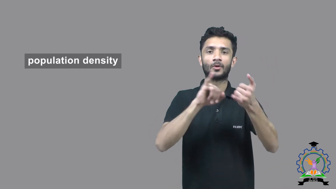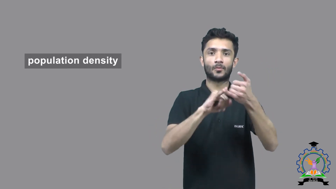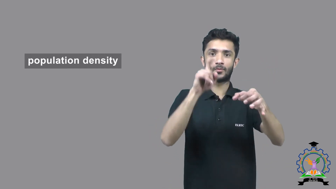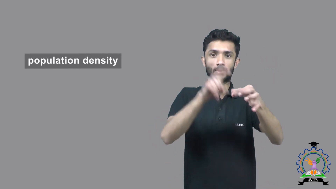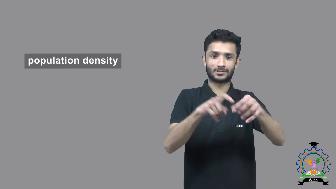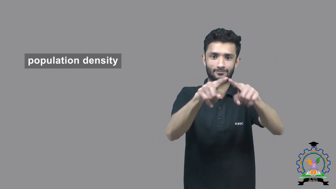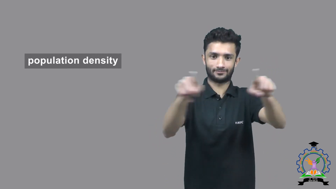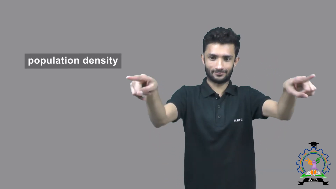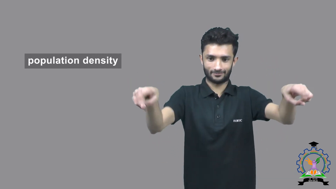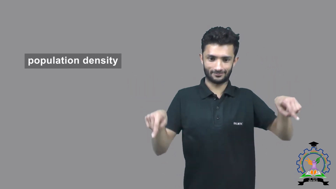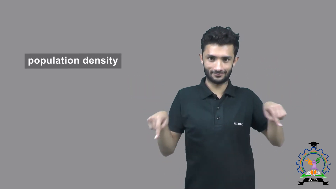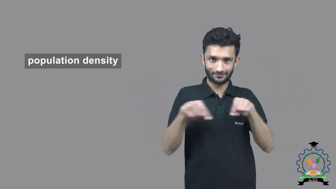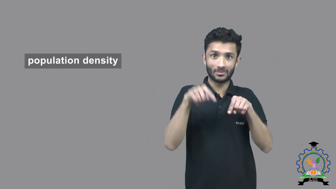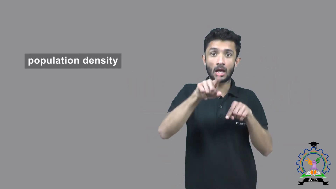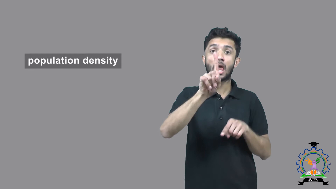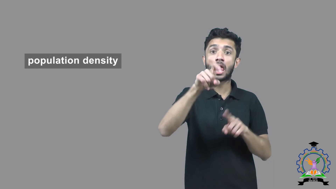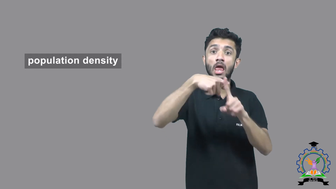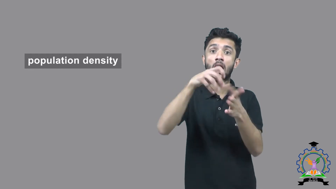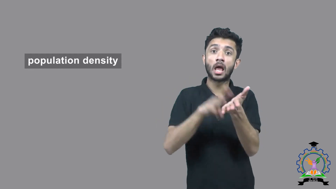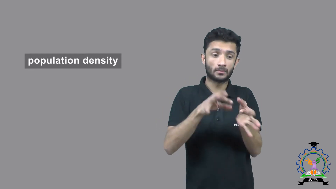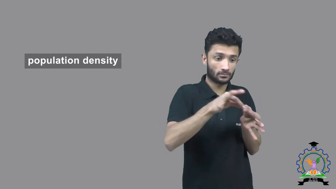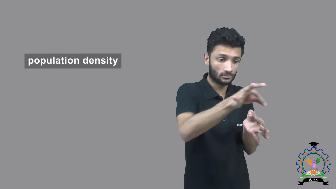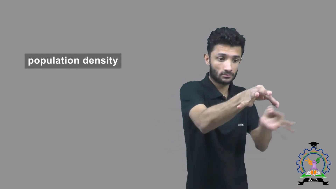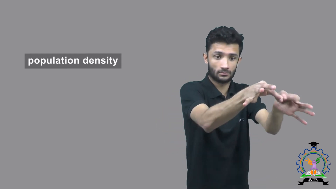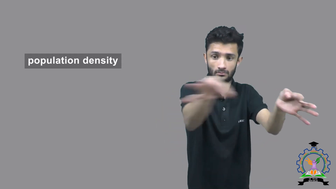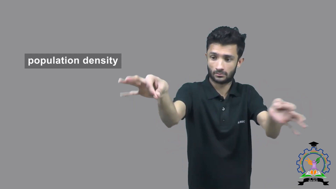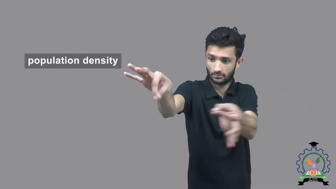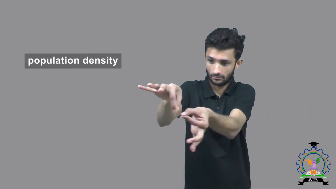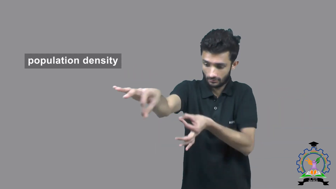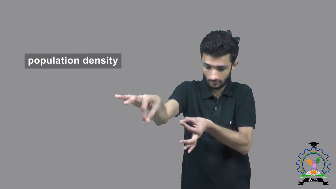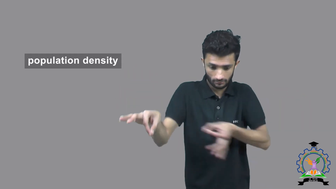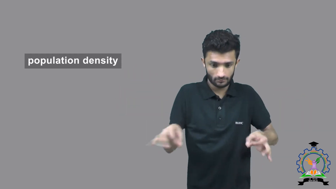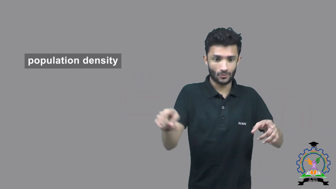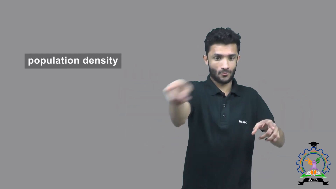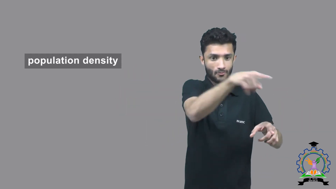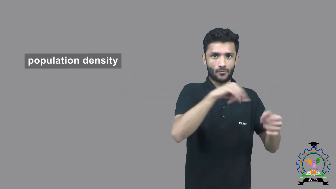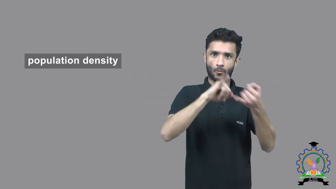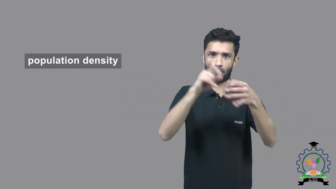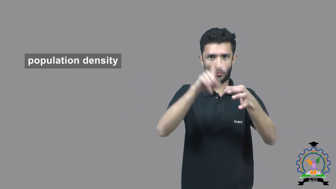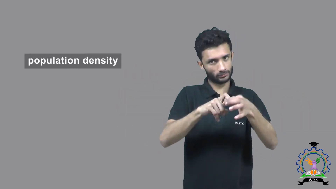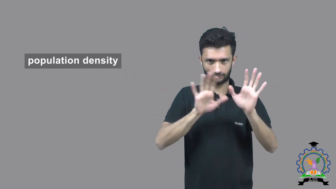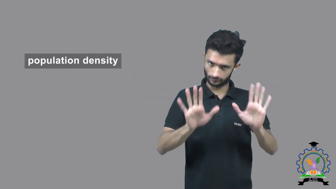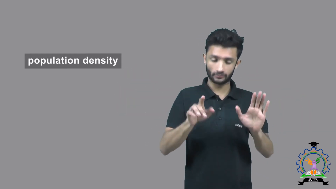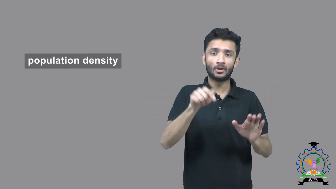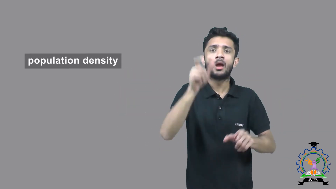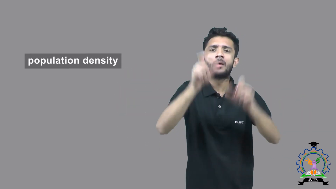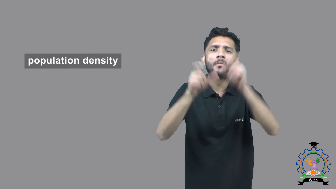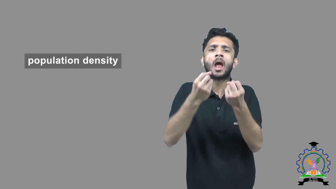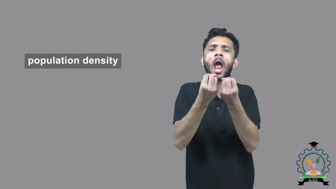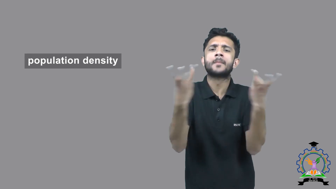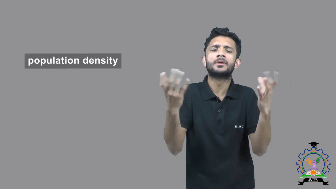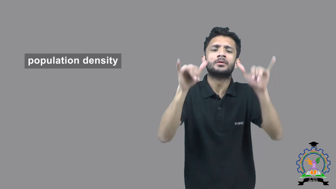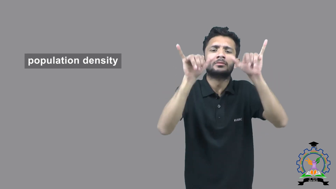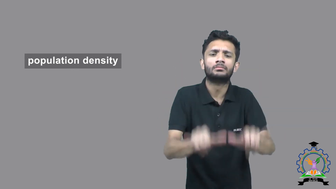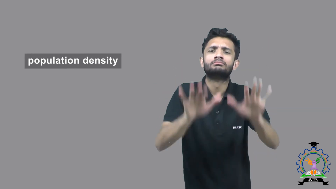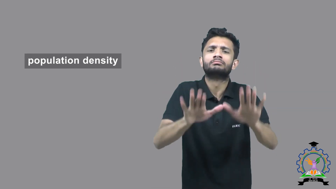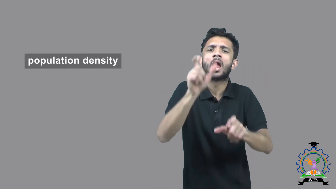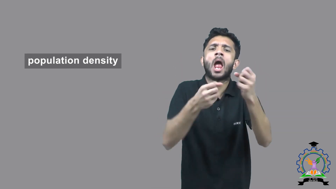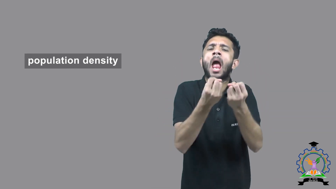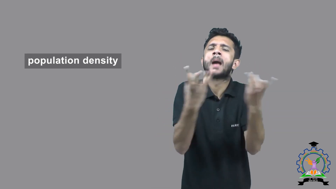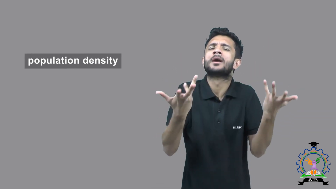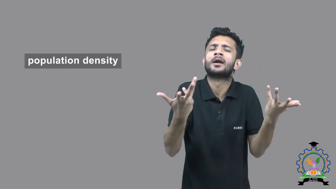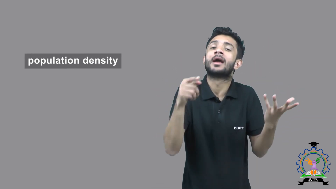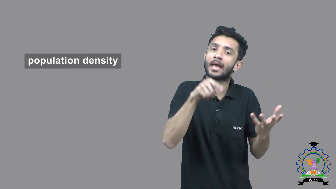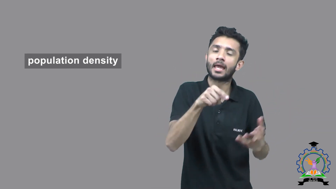population density